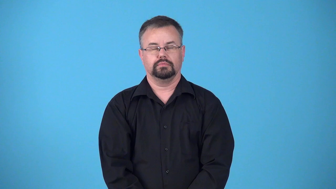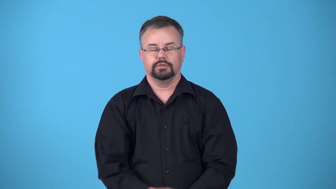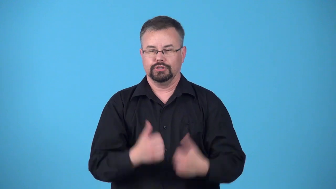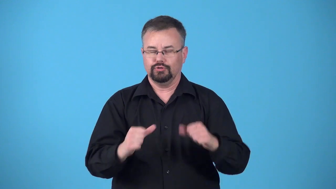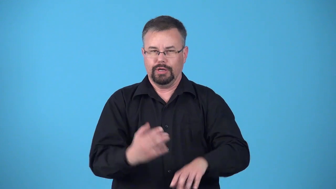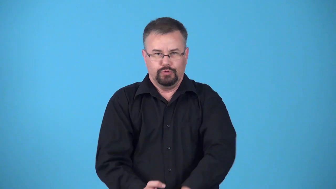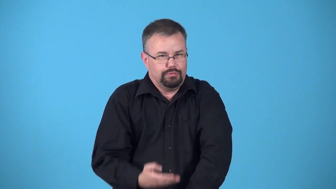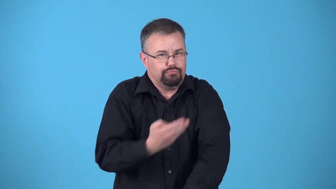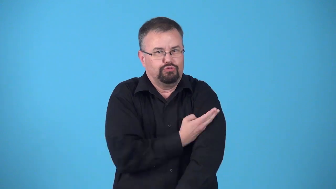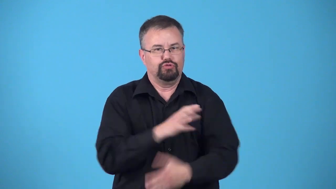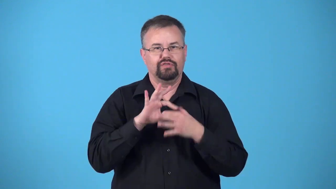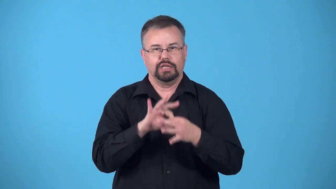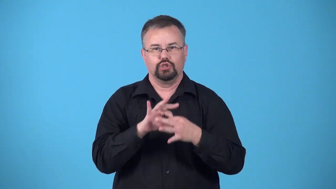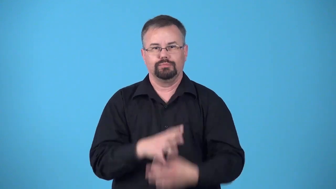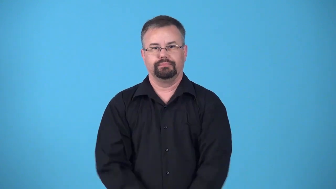mend fences